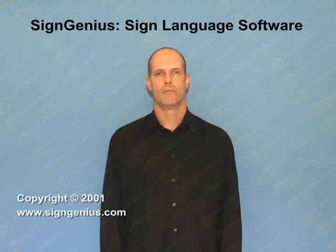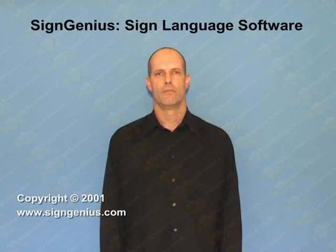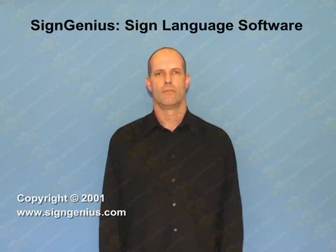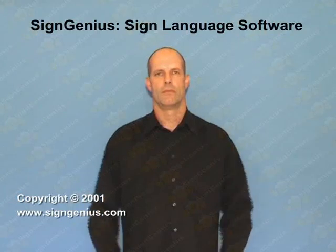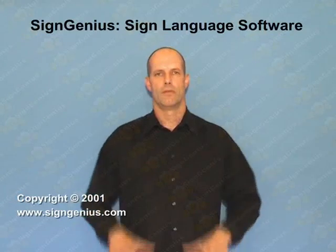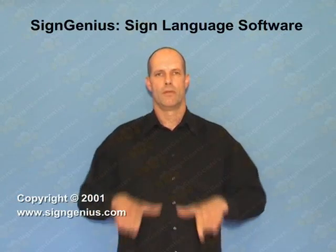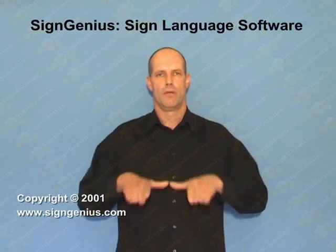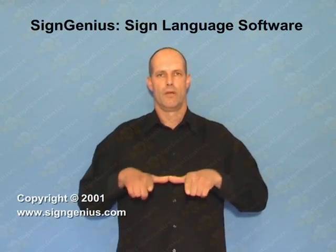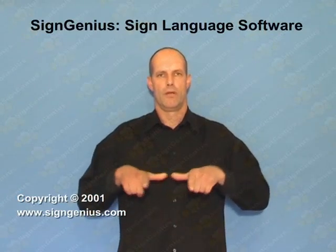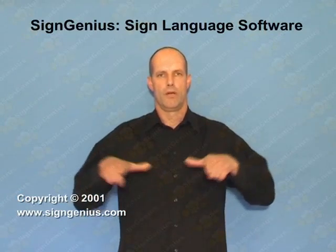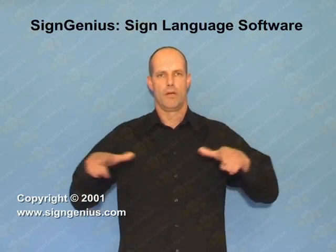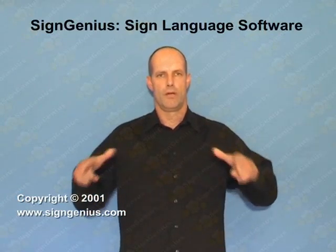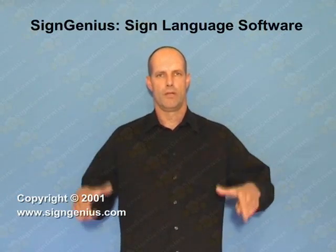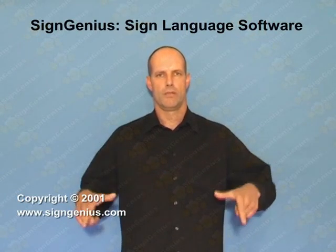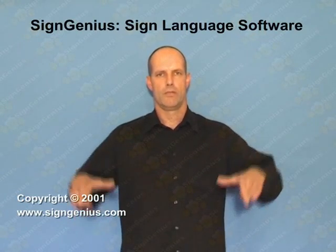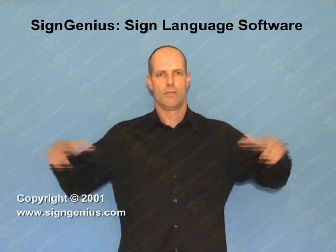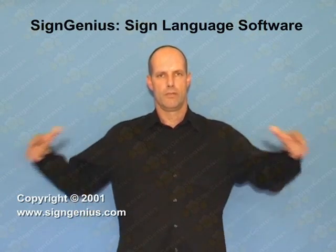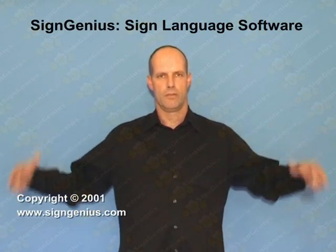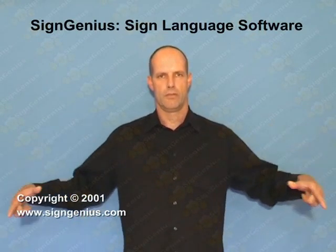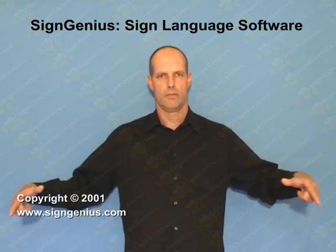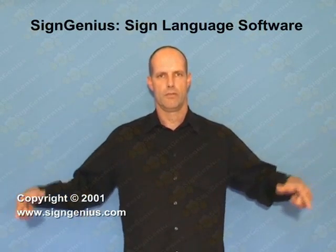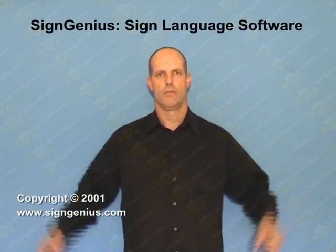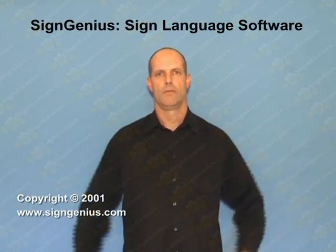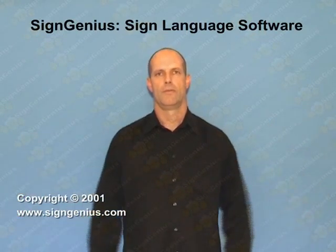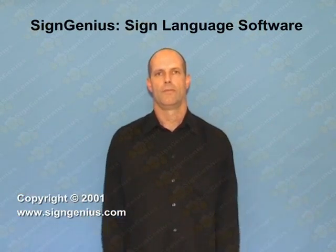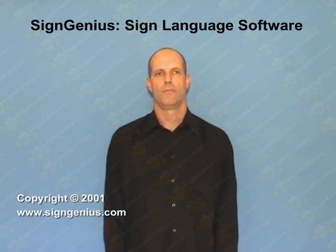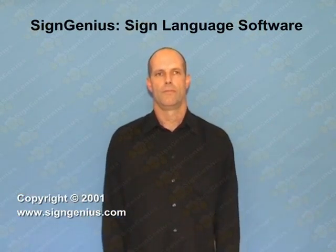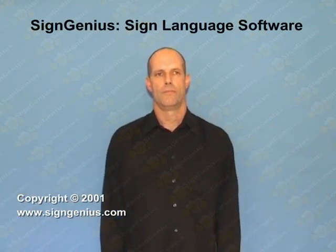LANGUAGE